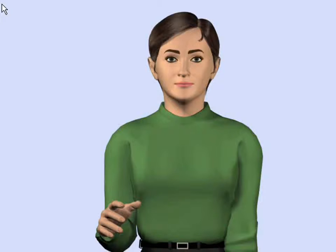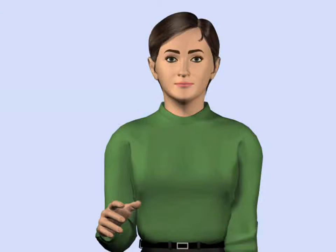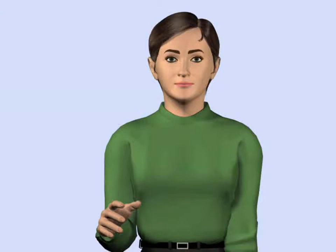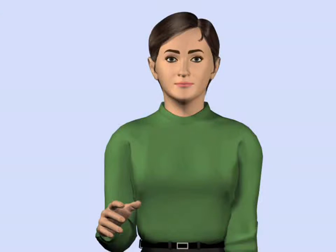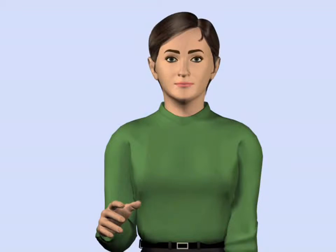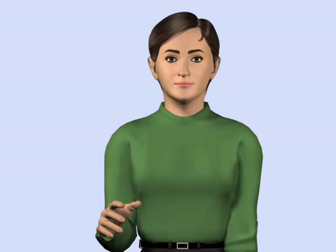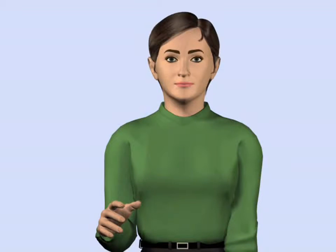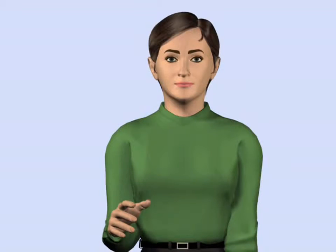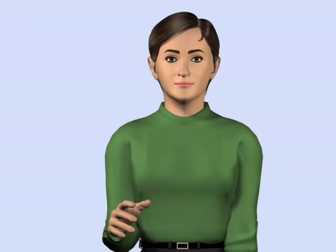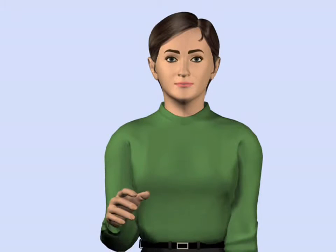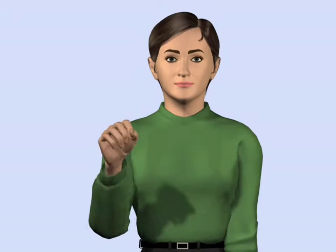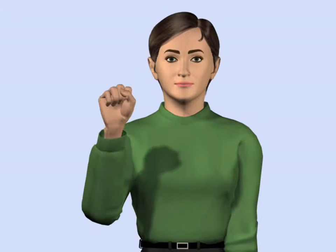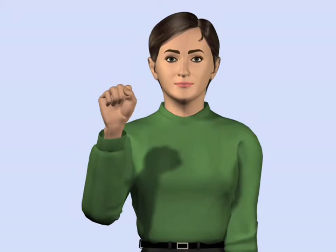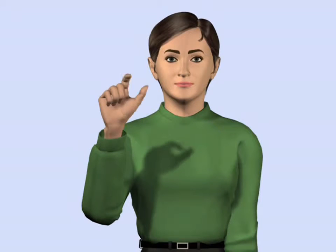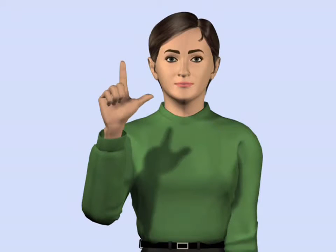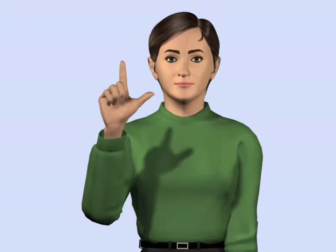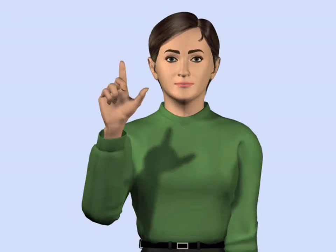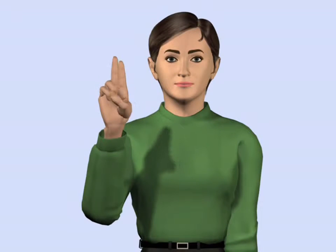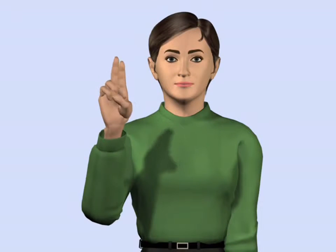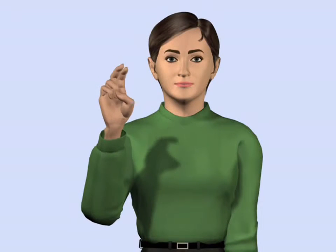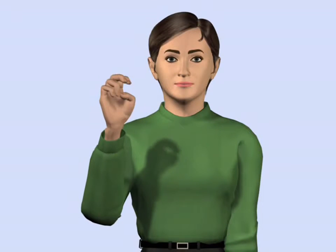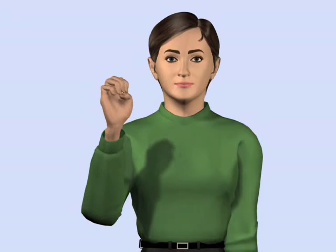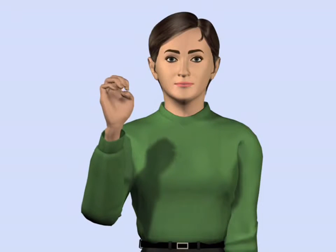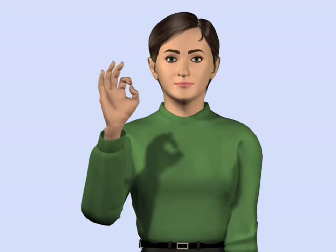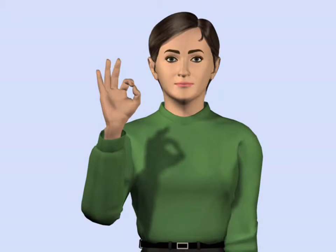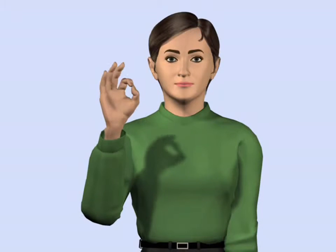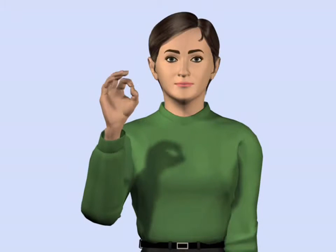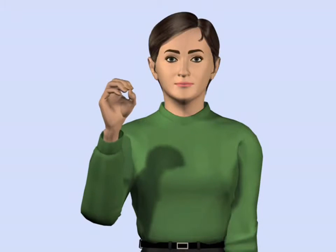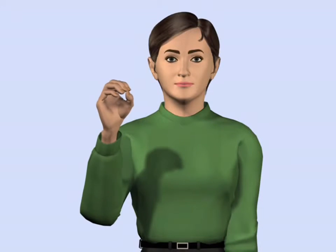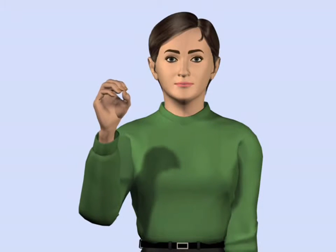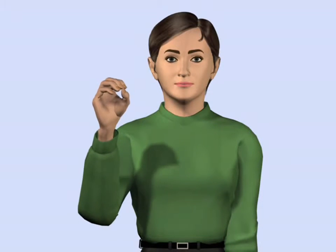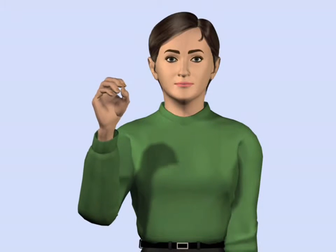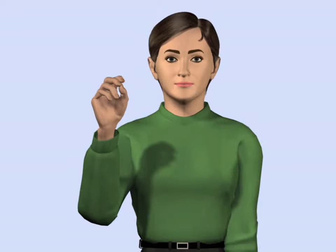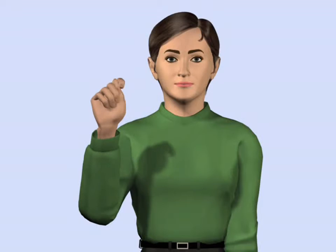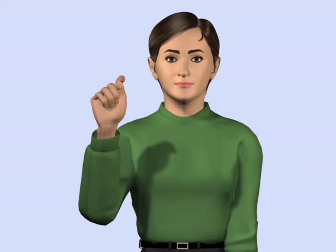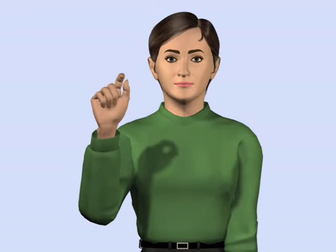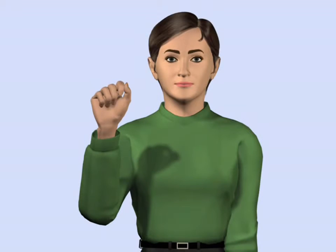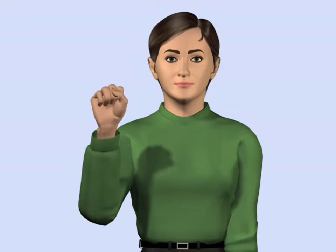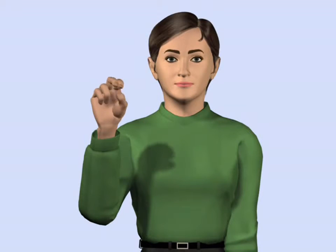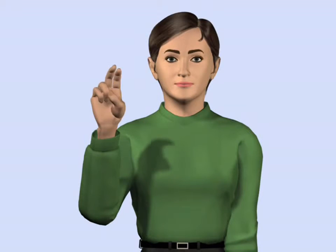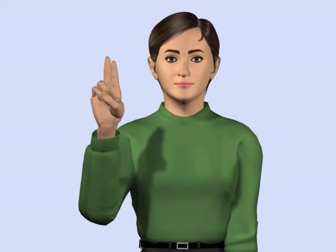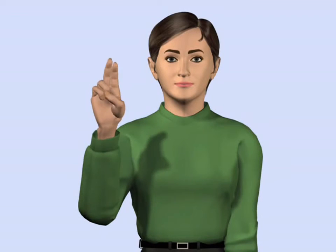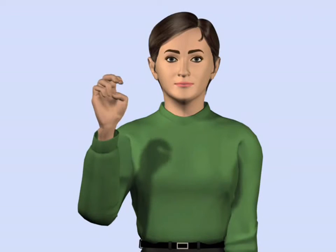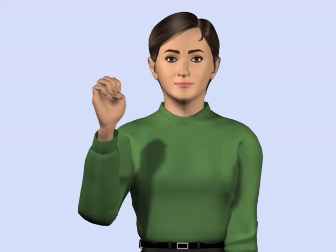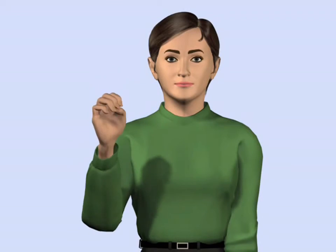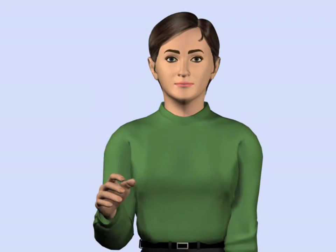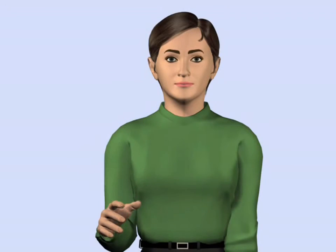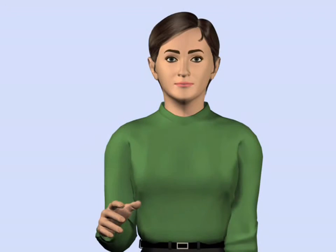slue-foot sue